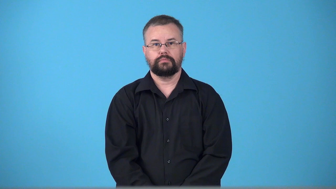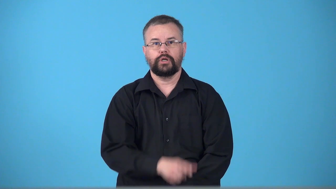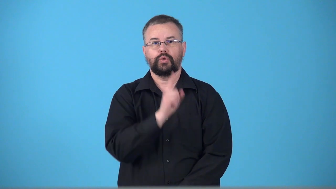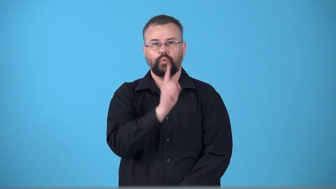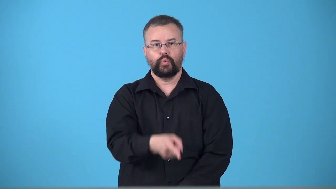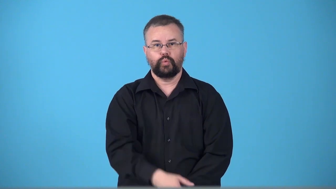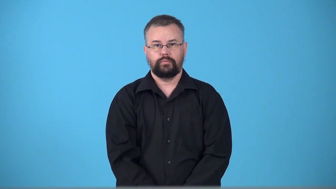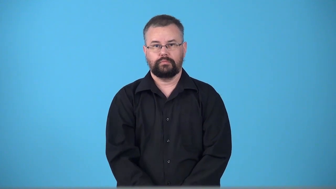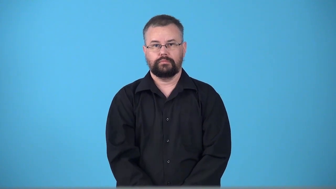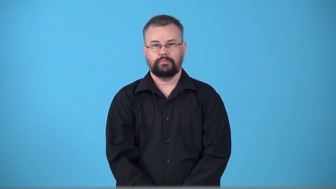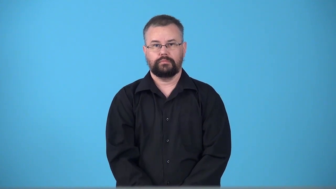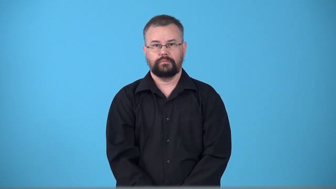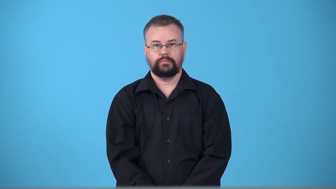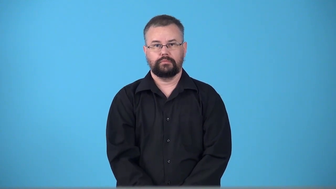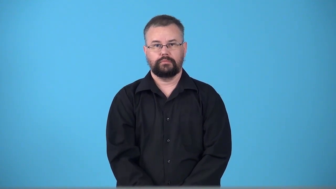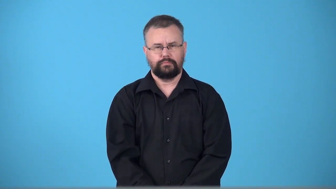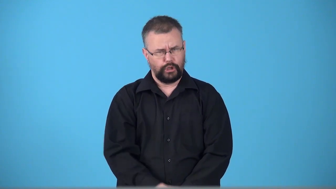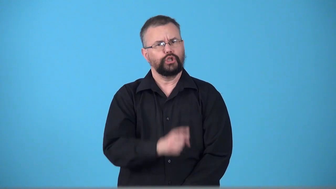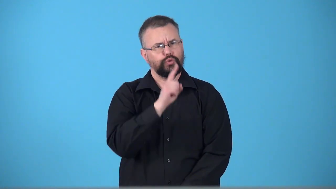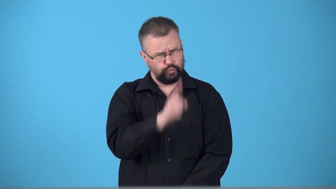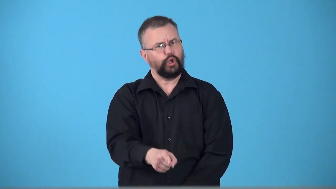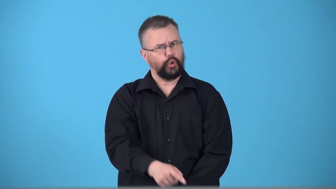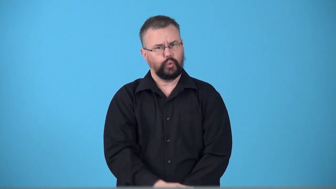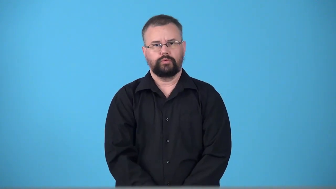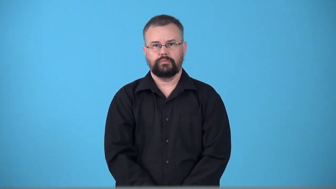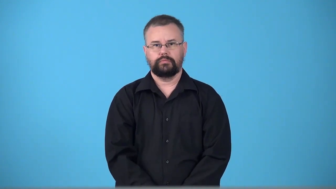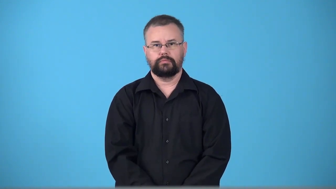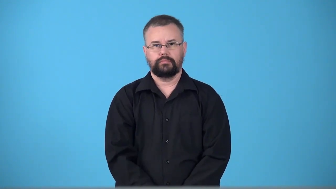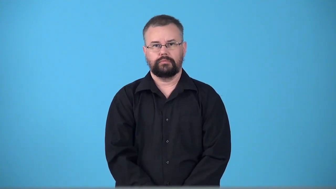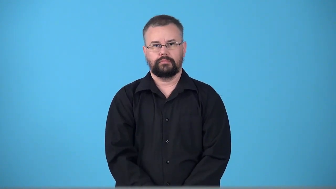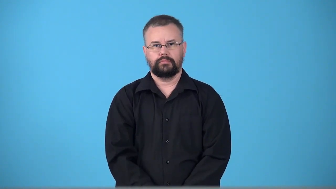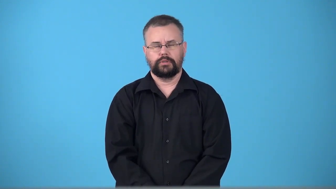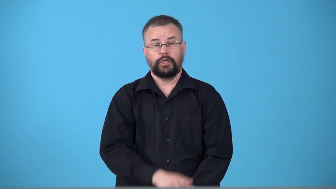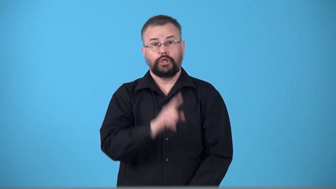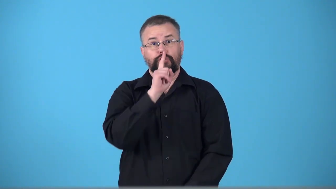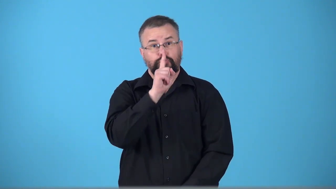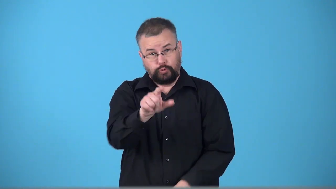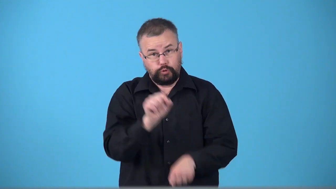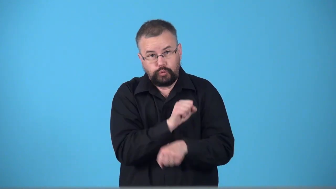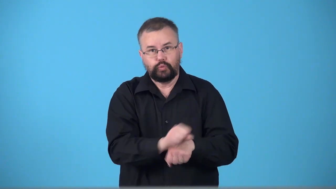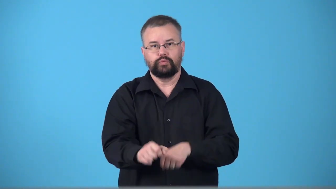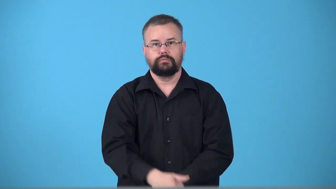true,truer,truest